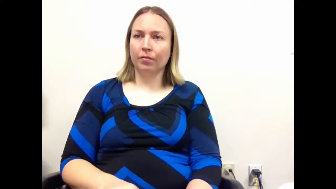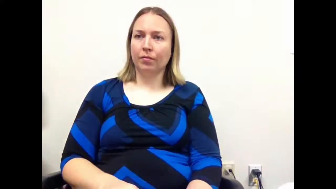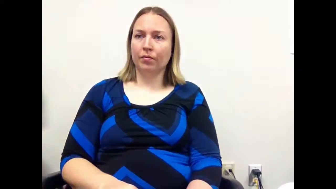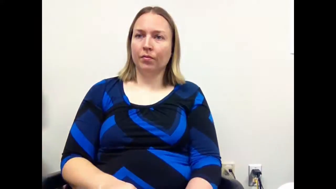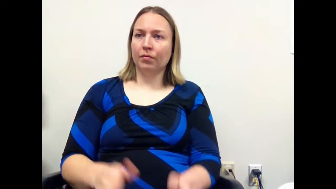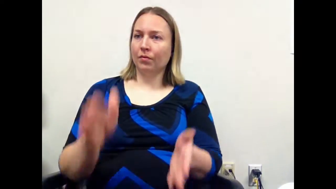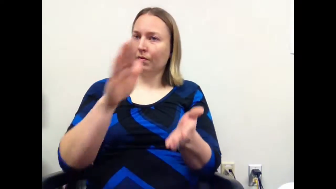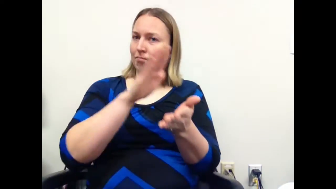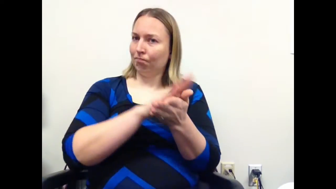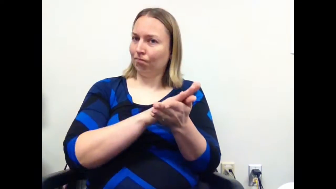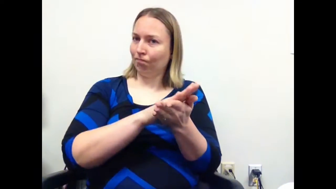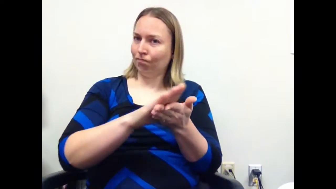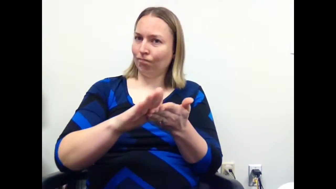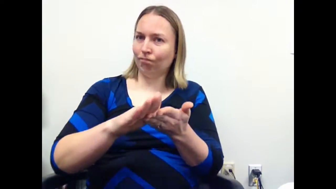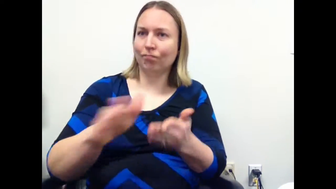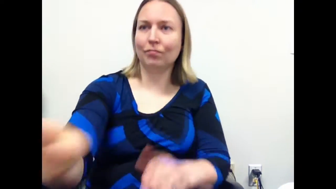NICE